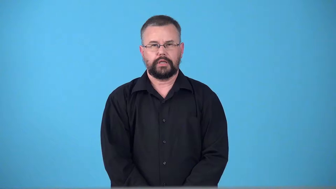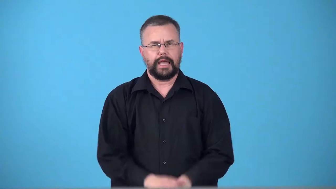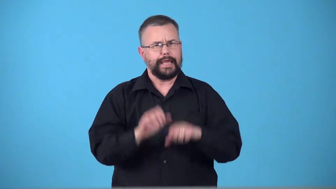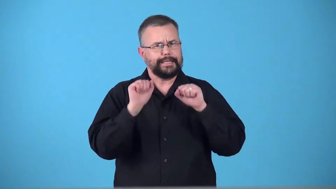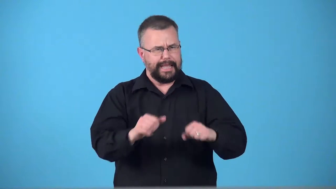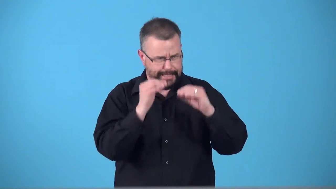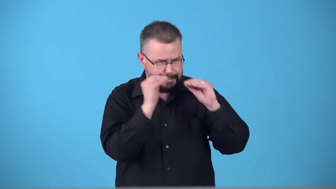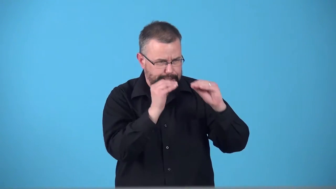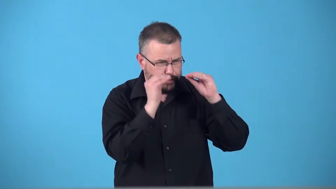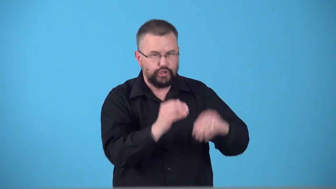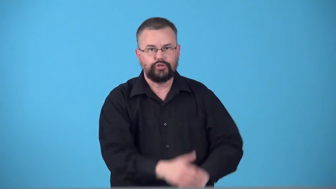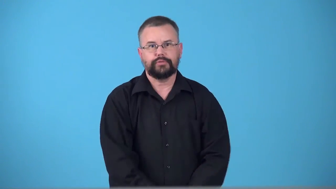teachable